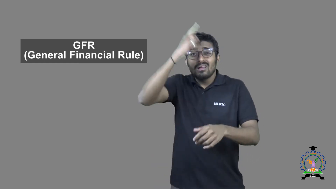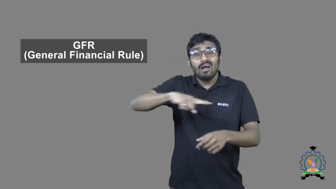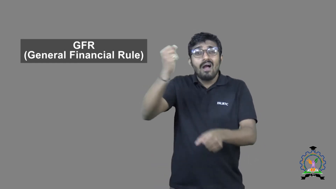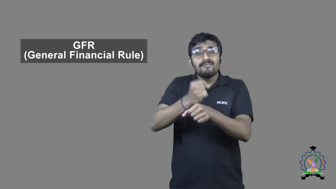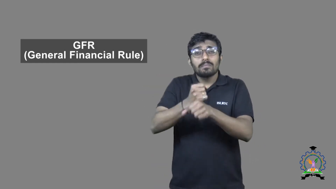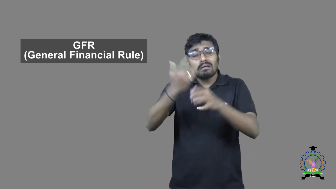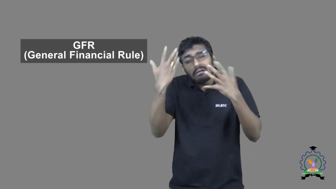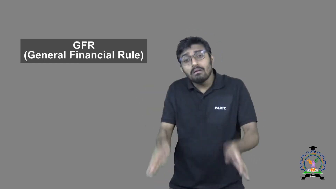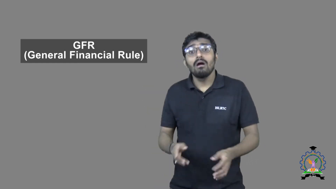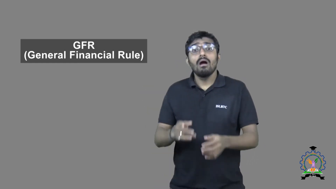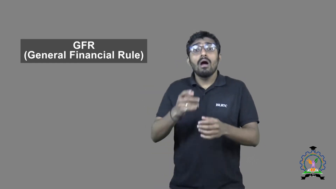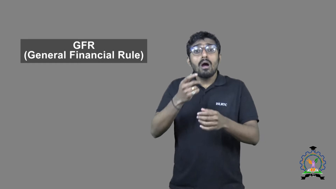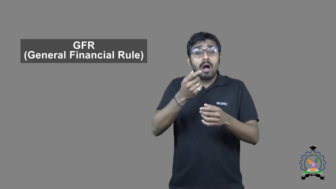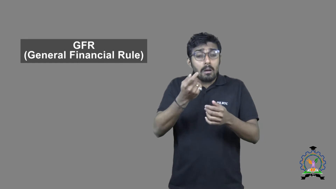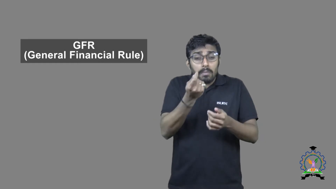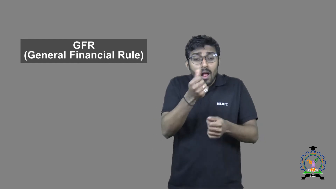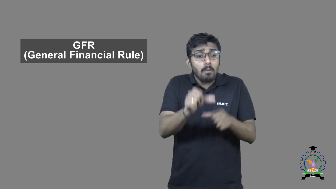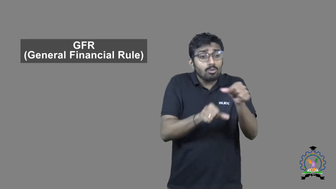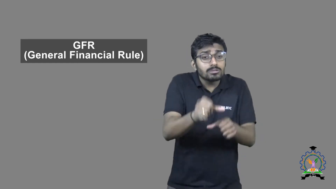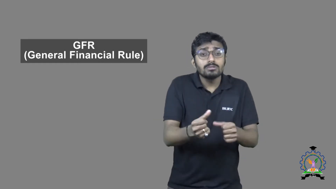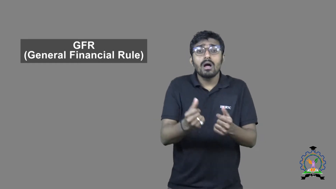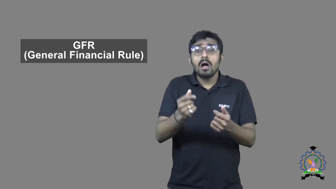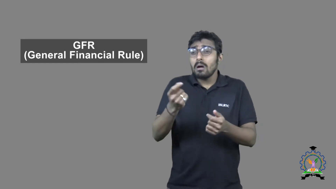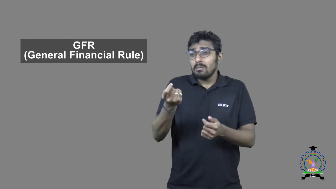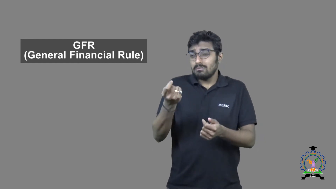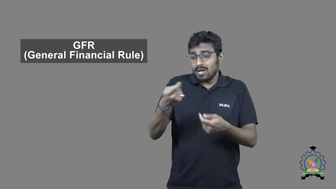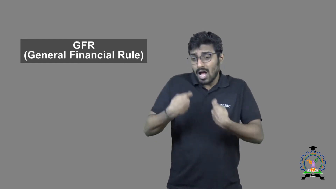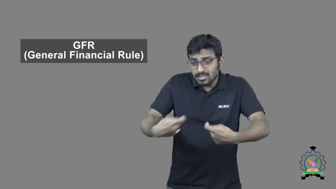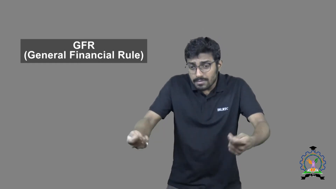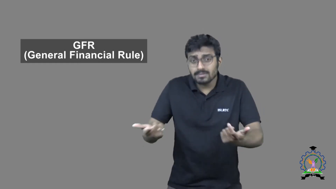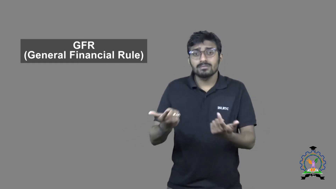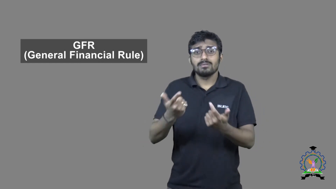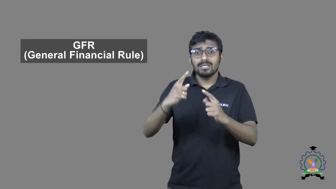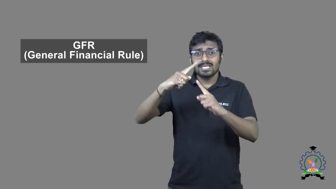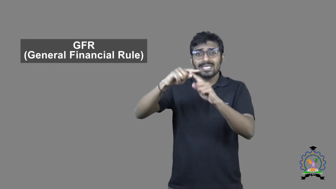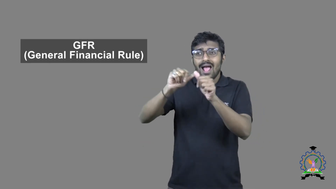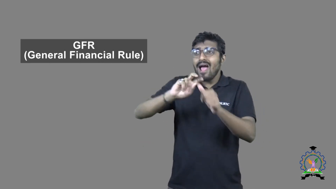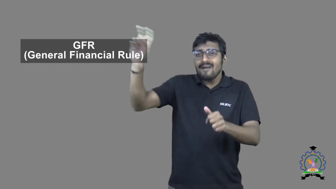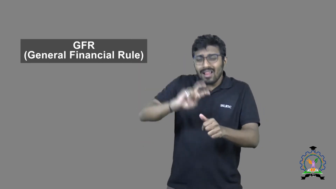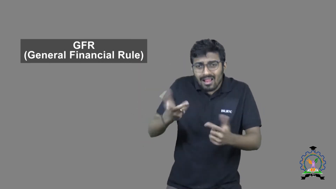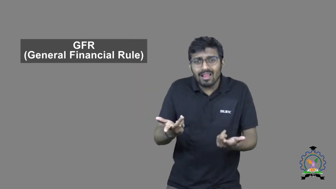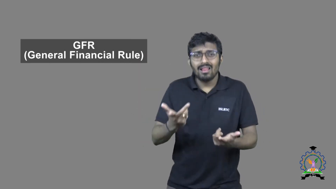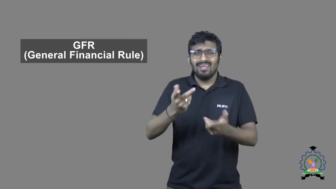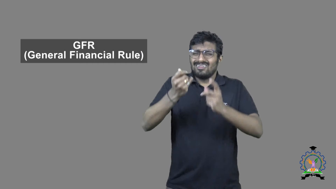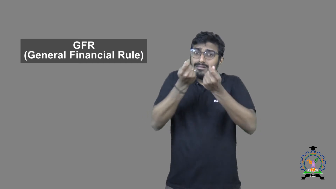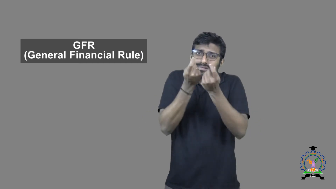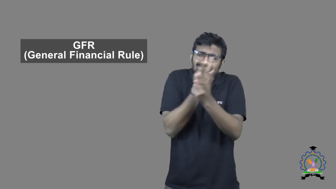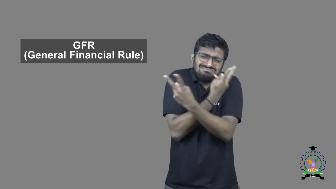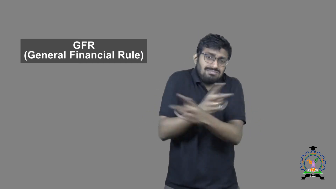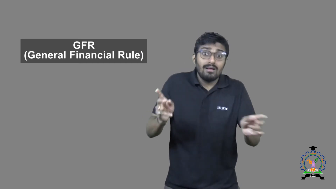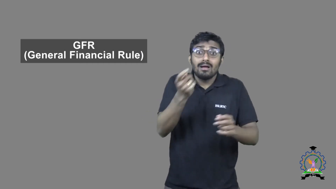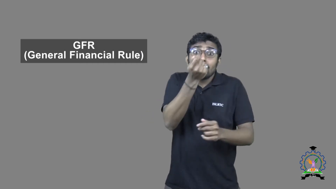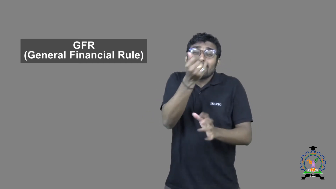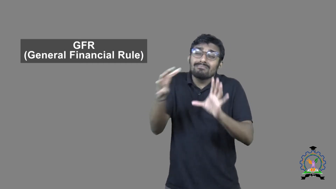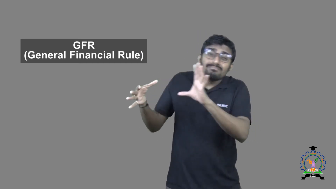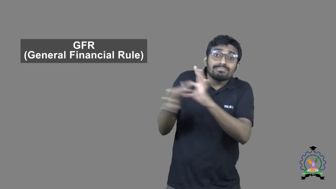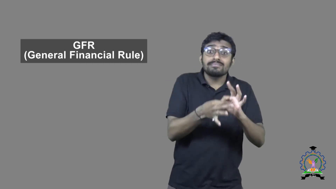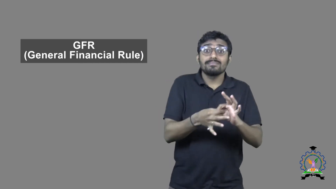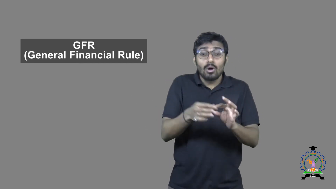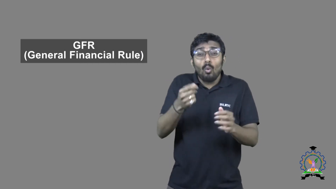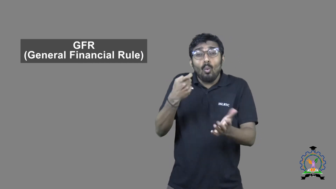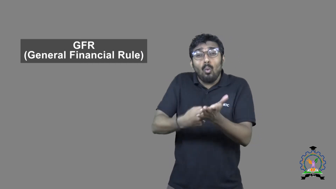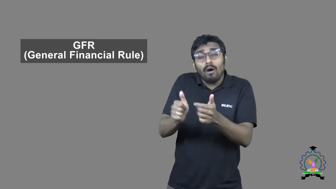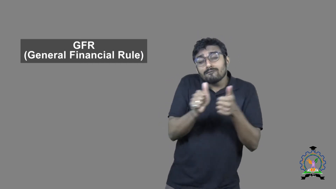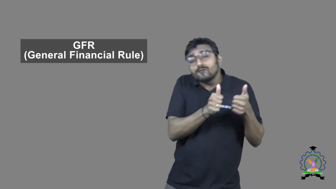GFR General Financial Rule